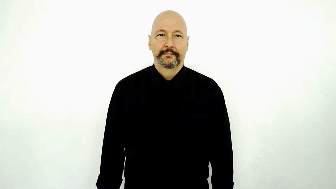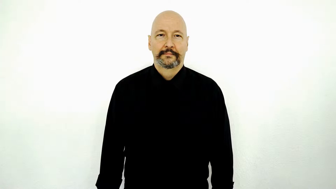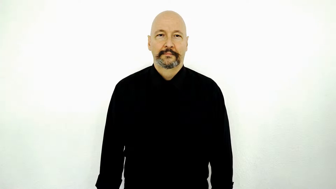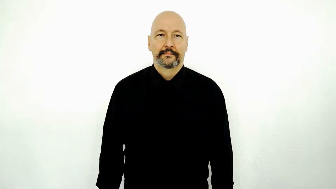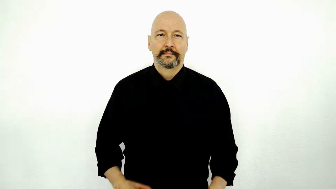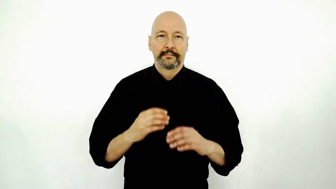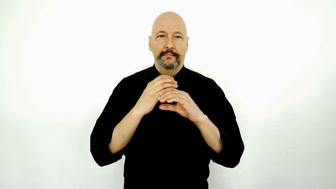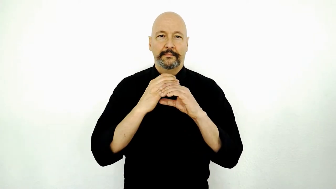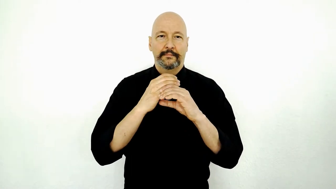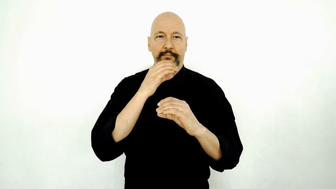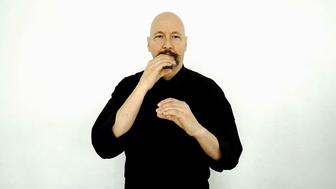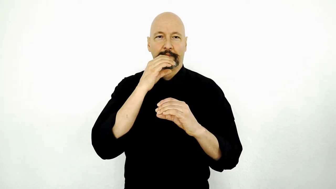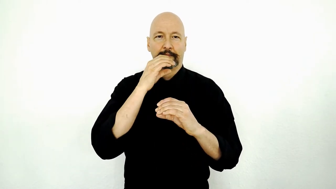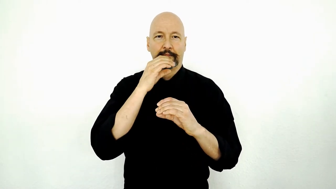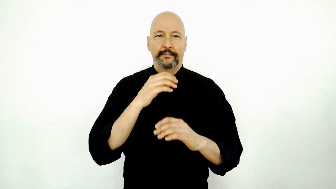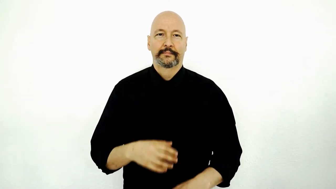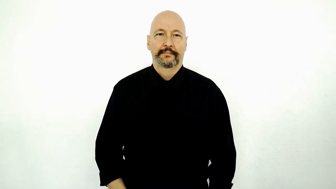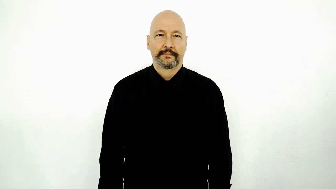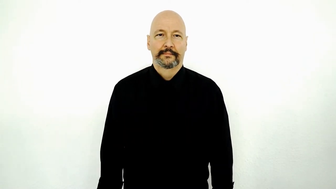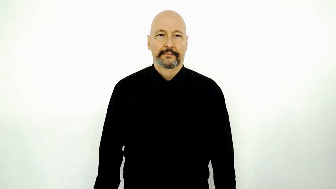BURRITO-[shape-version]